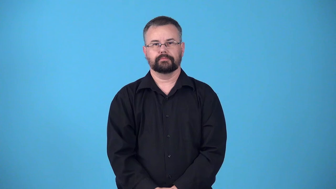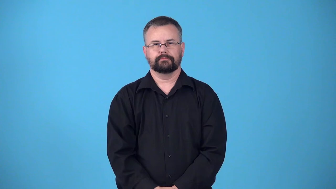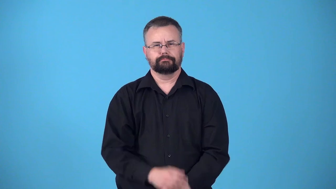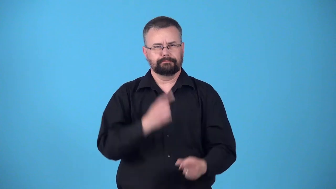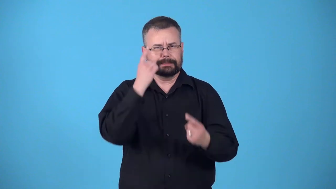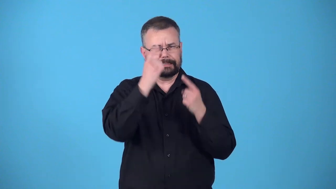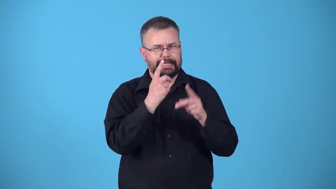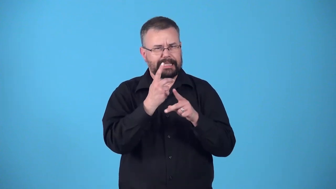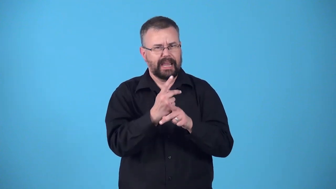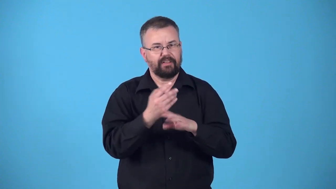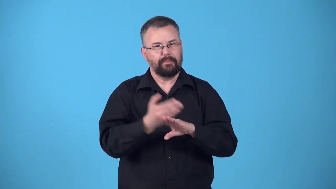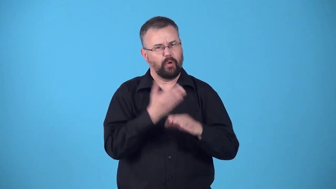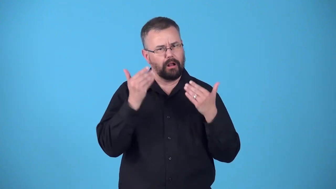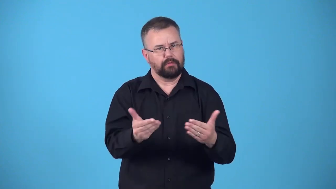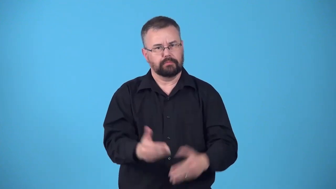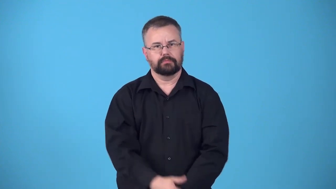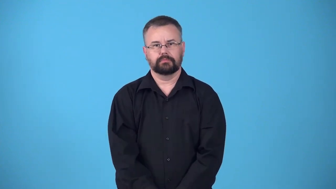discretion is the better part of valour